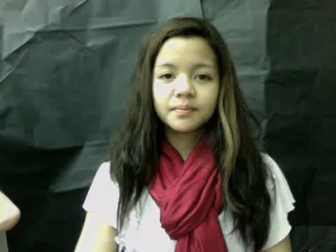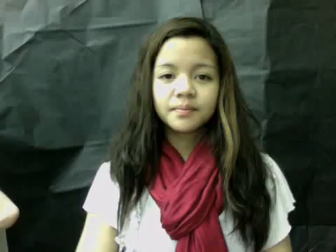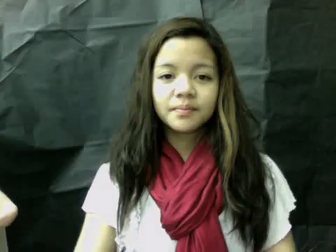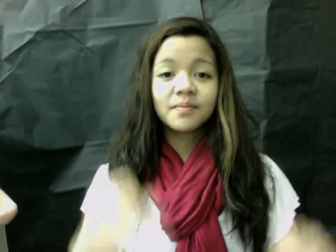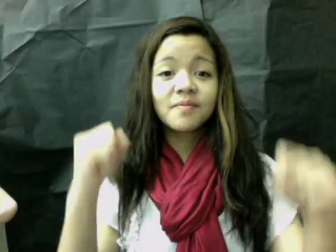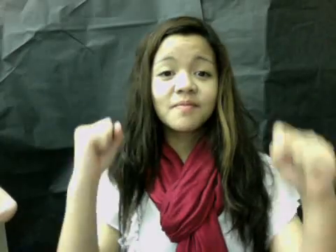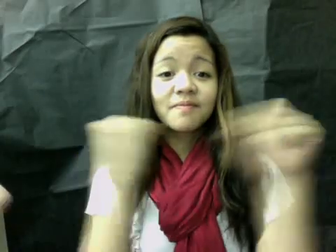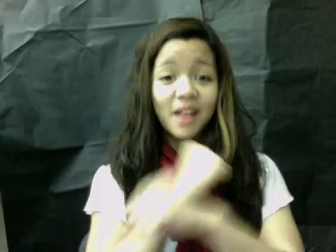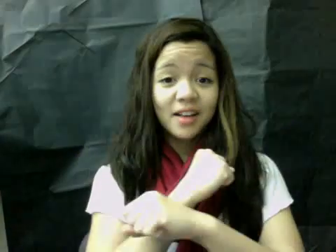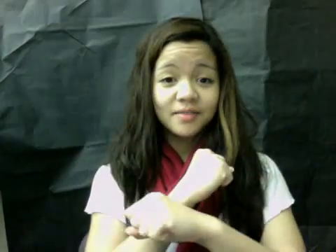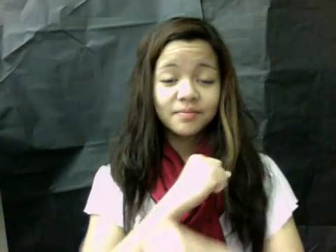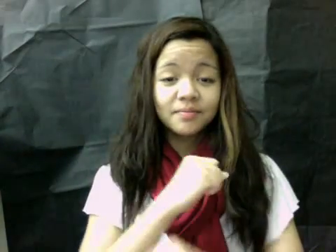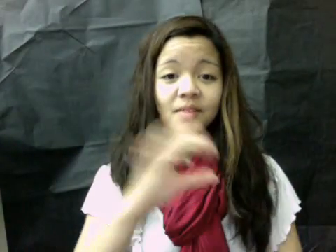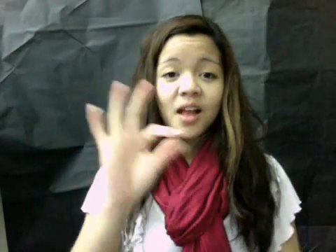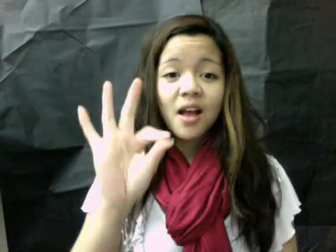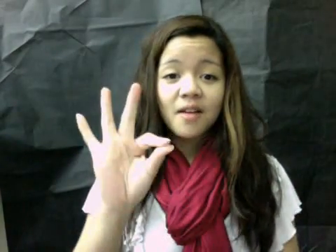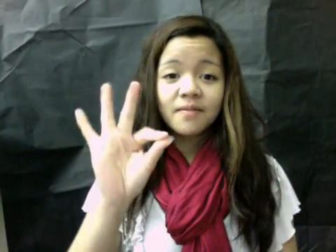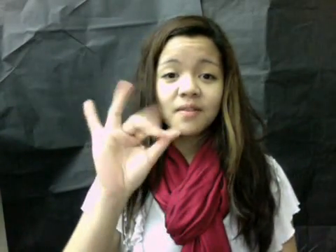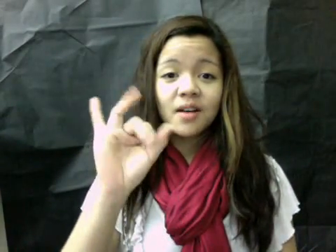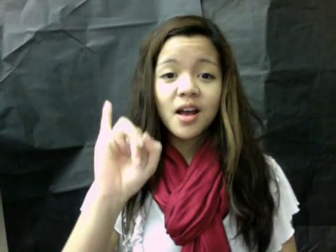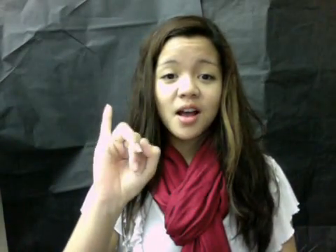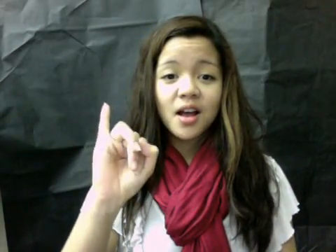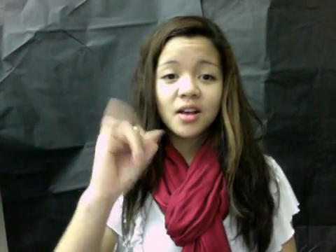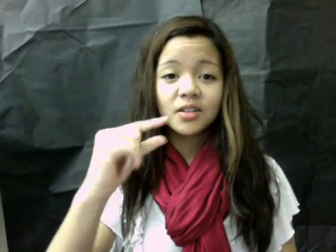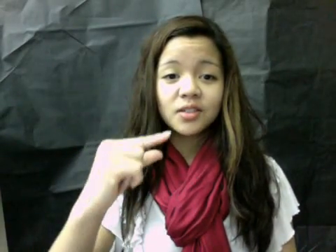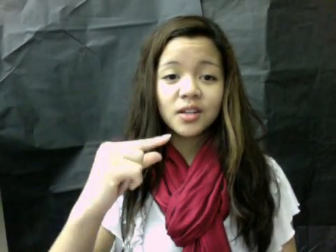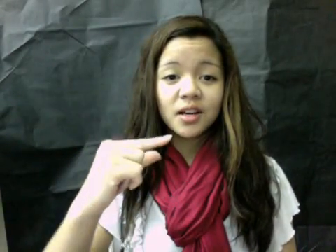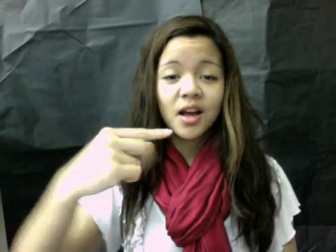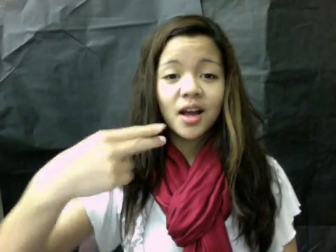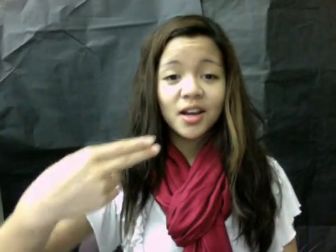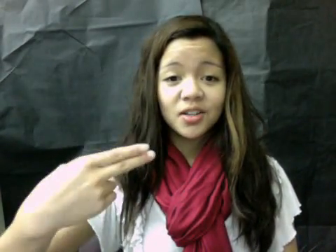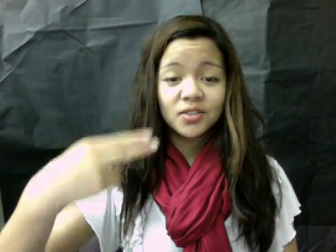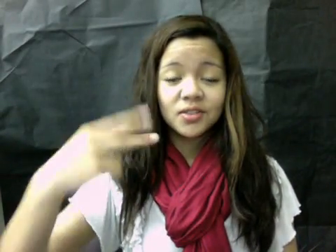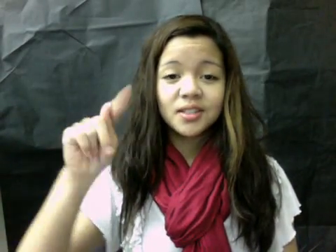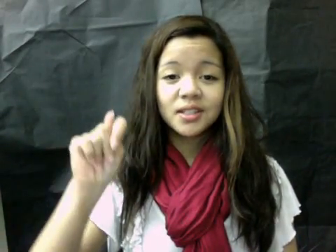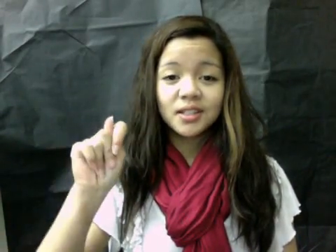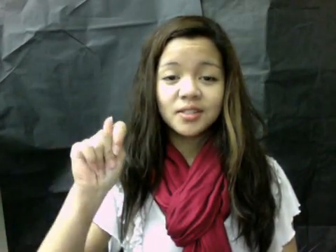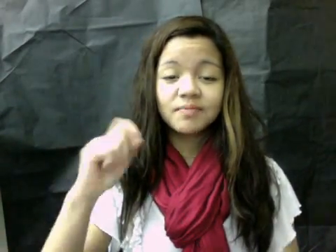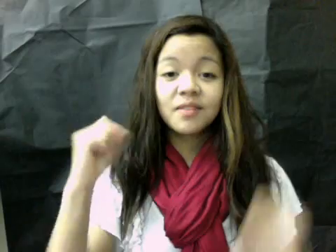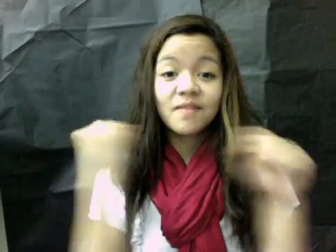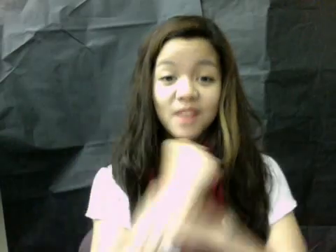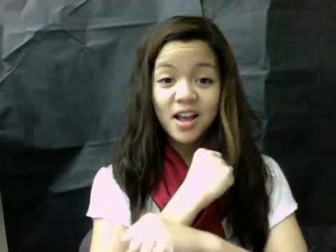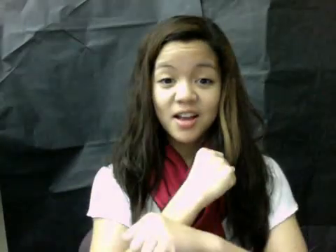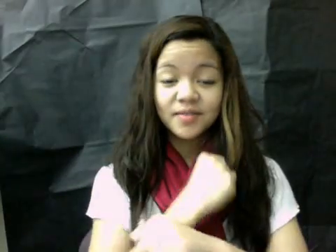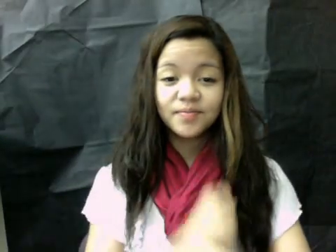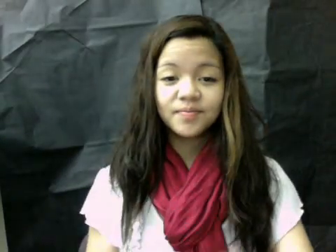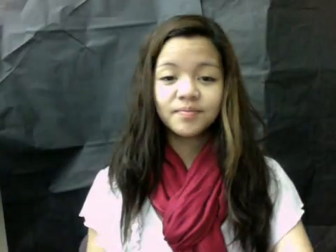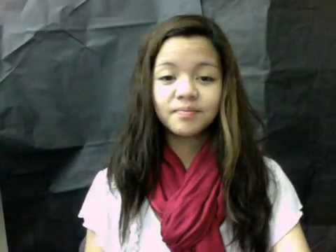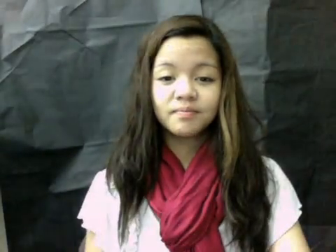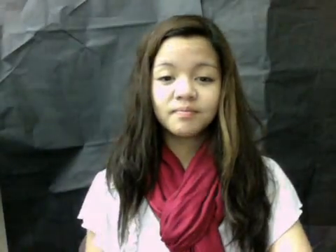Fight